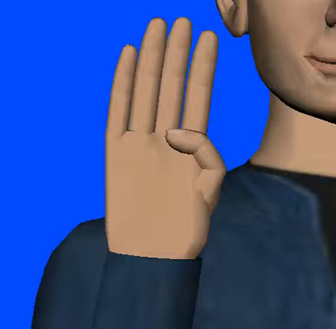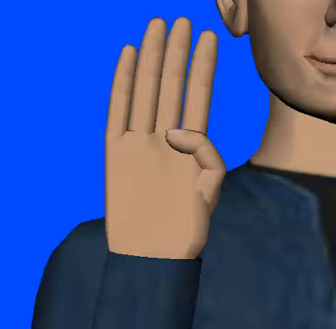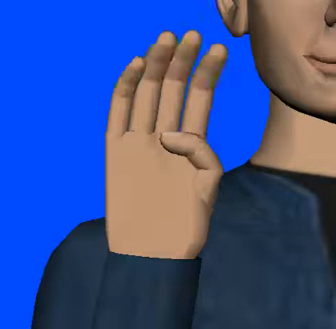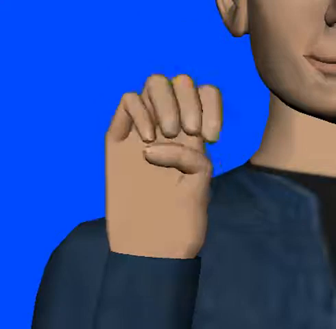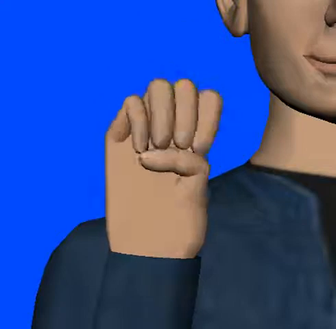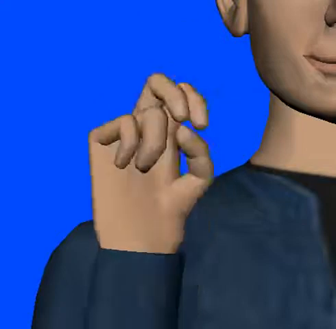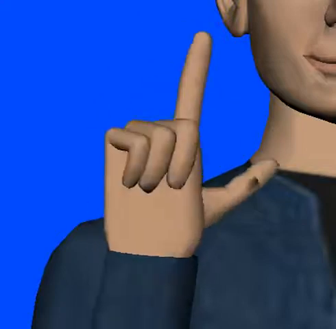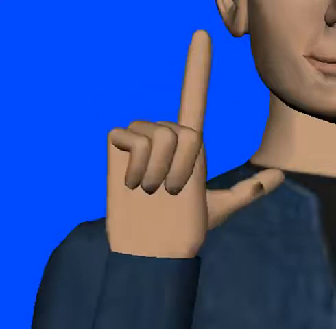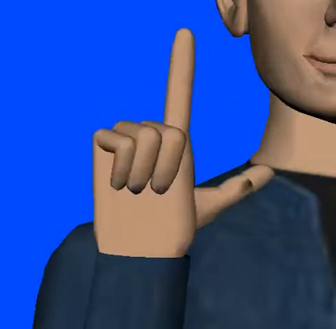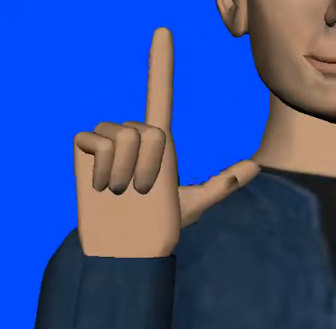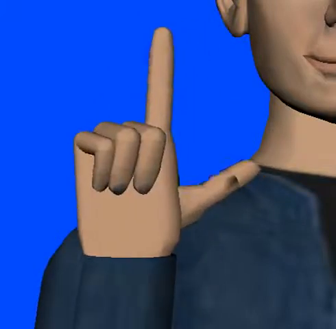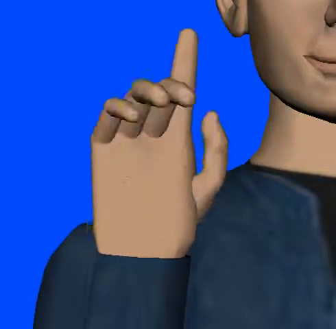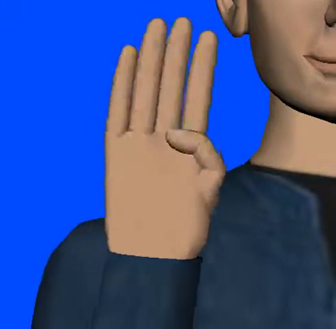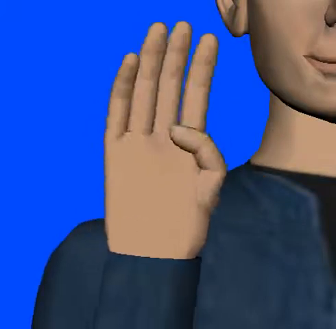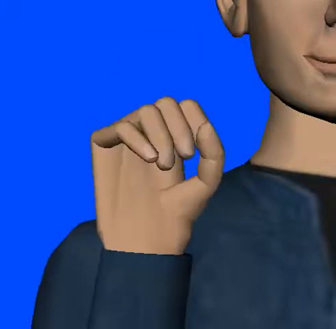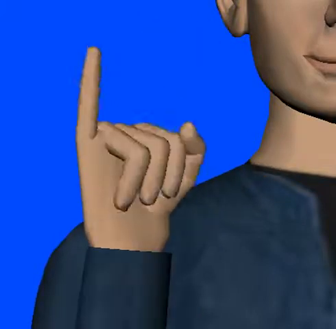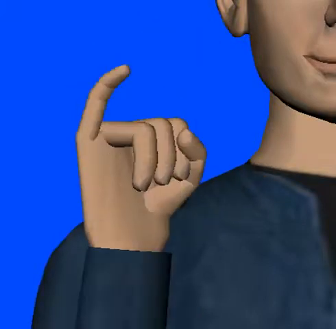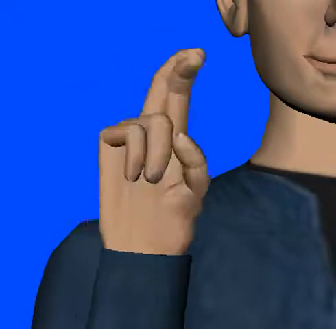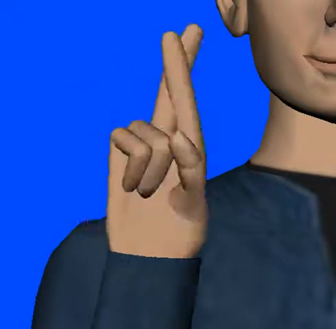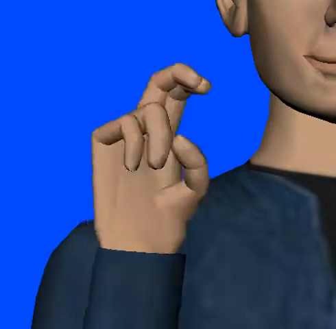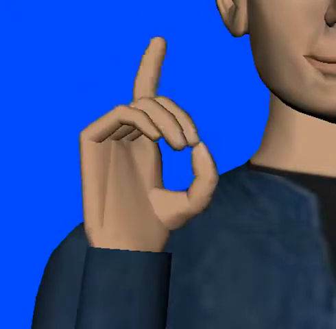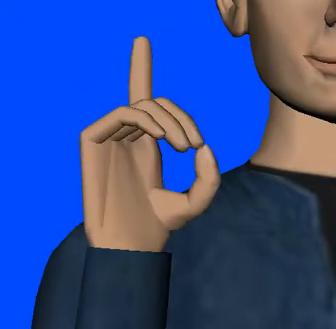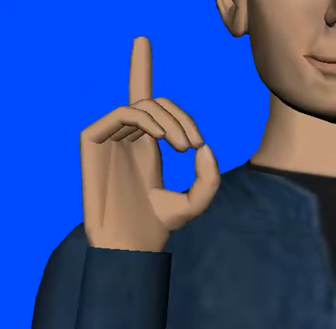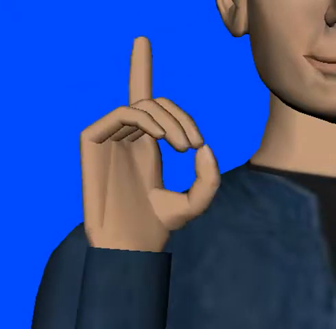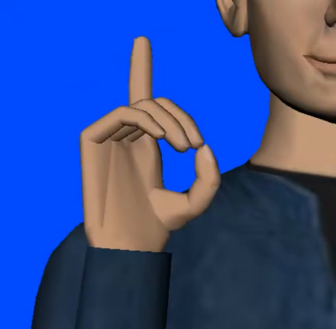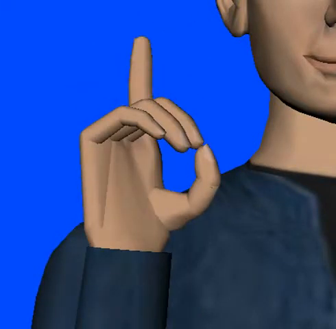bellbird